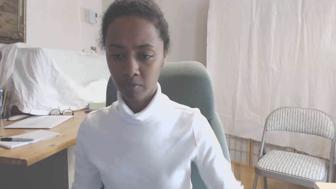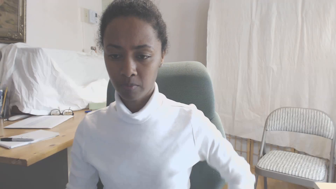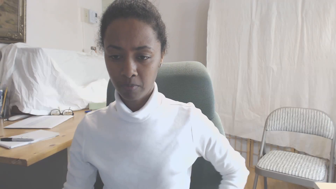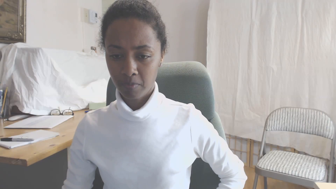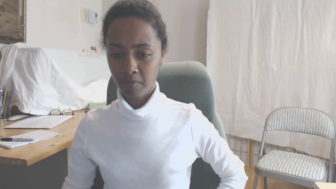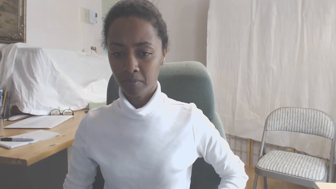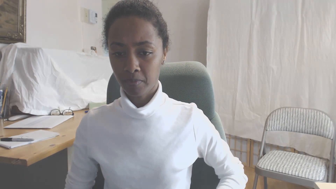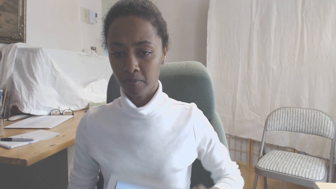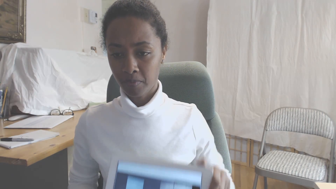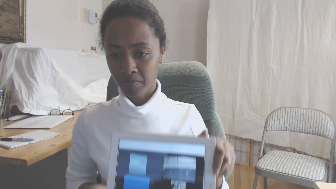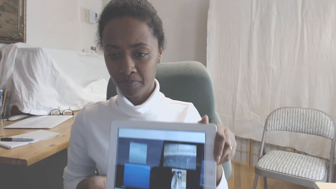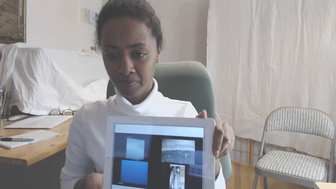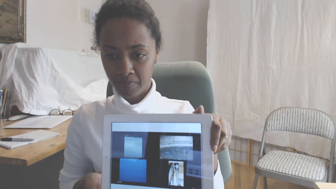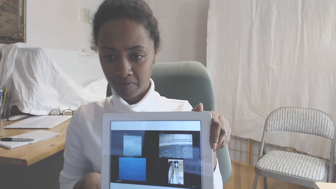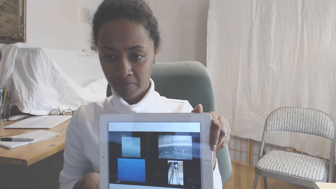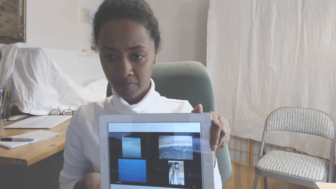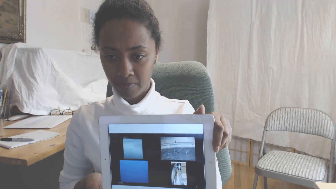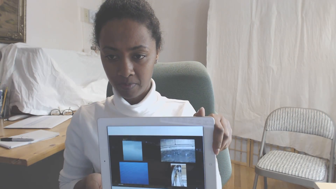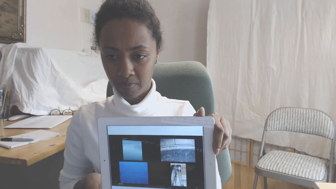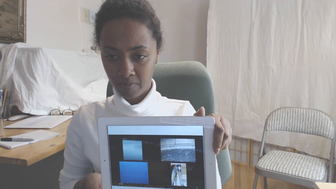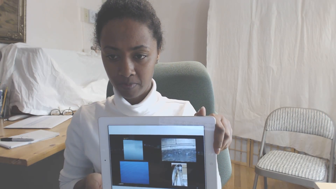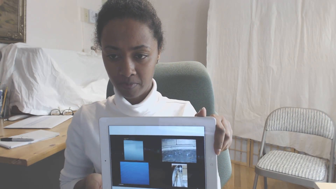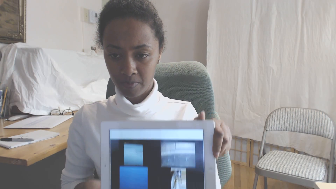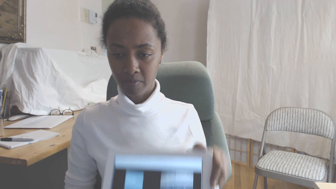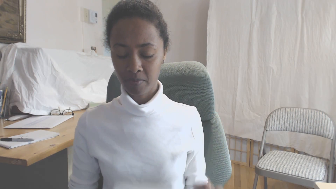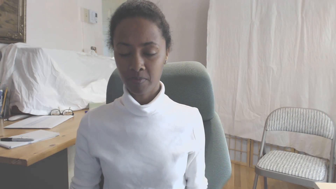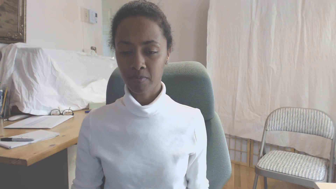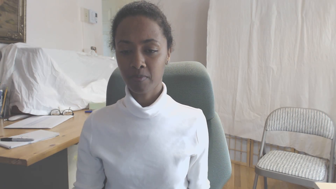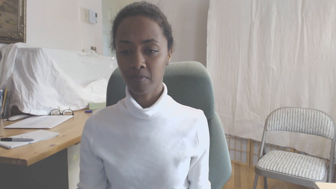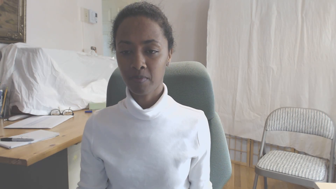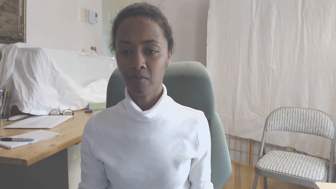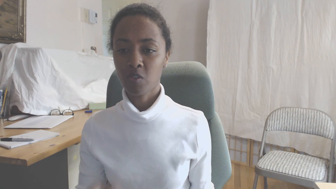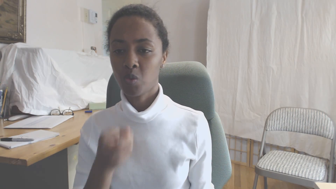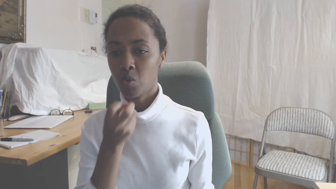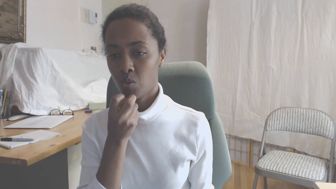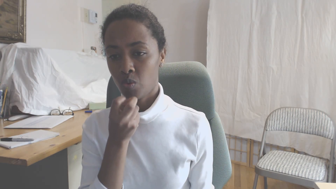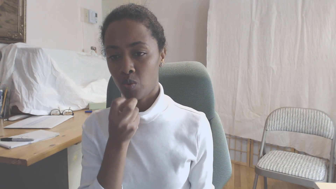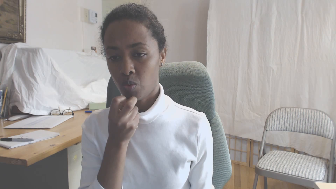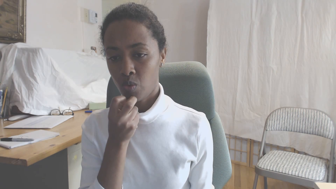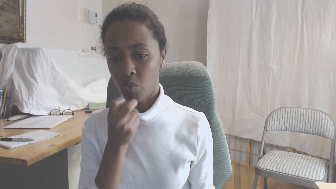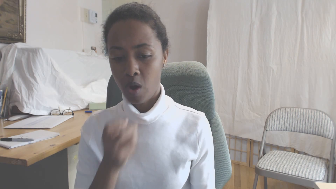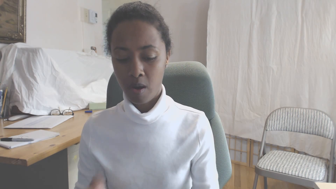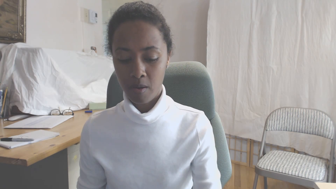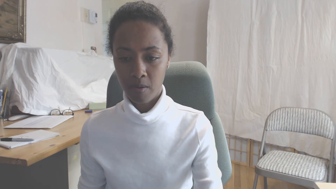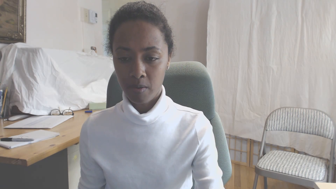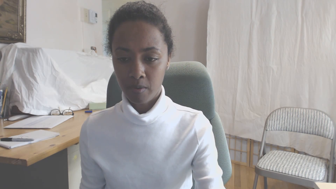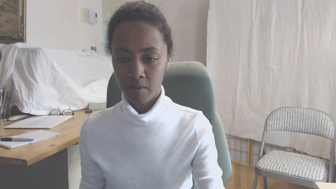water